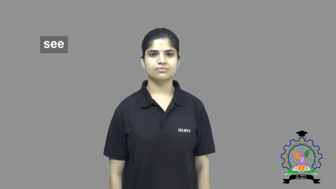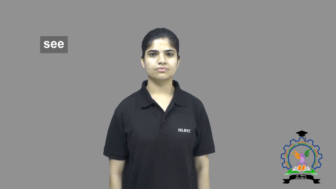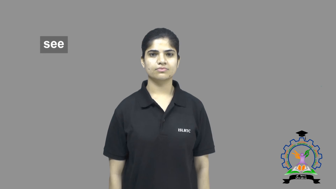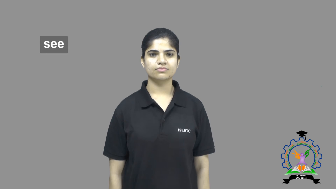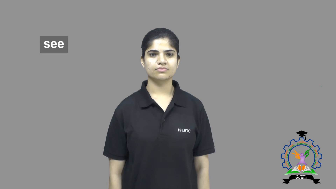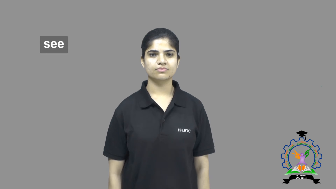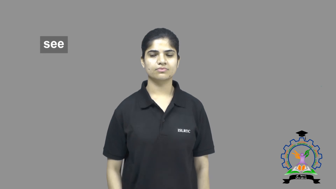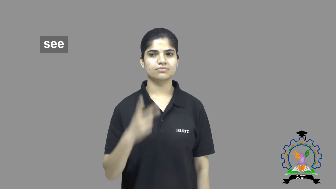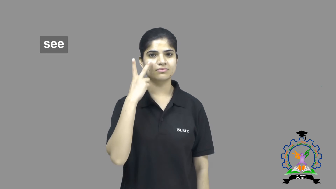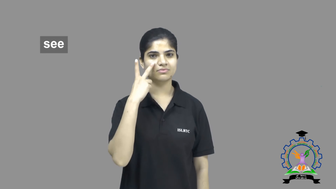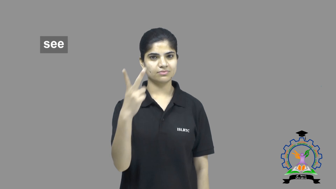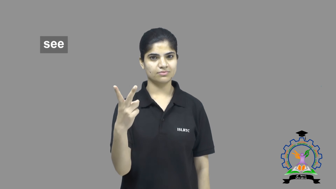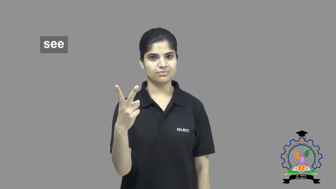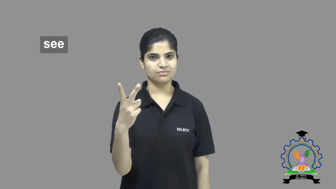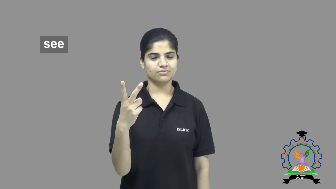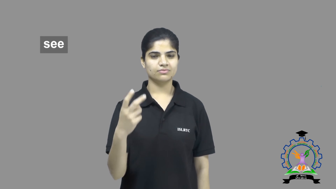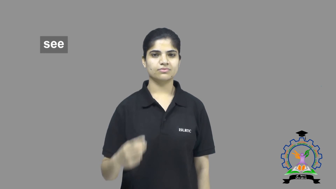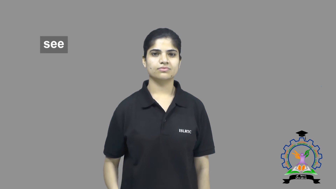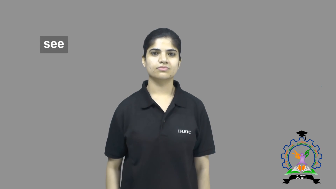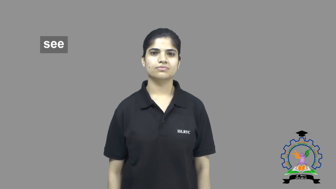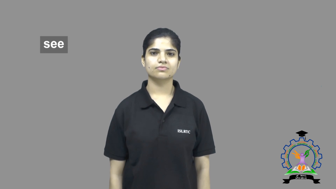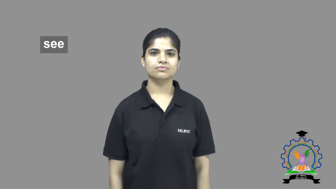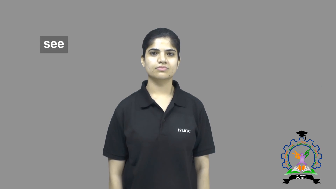see